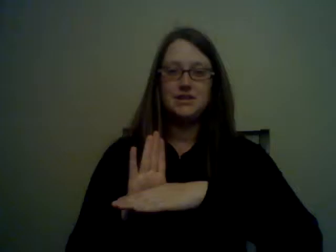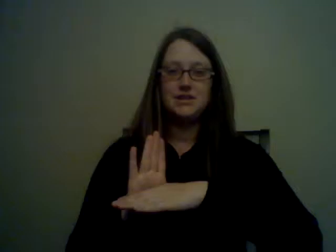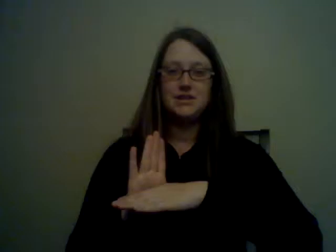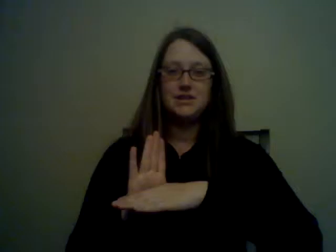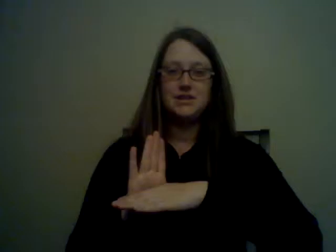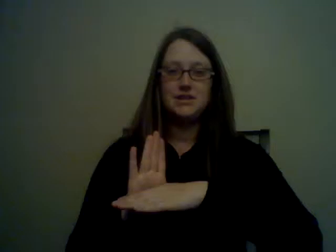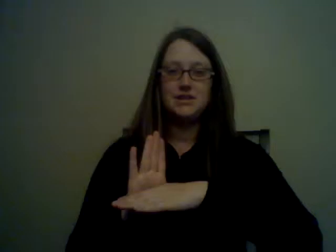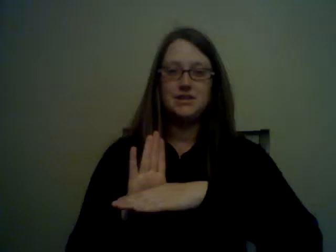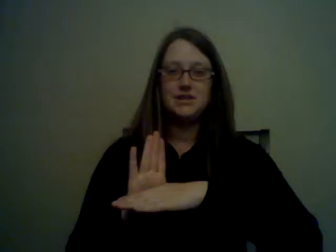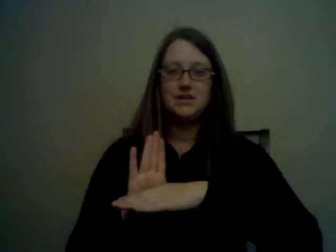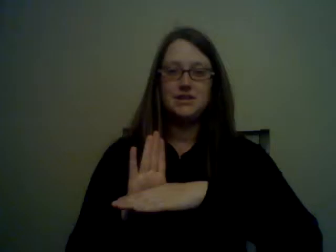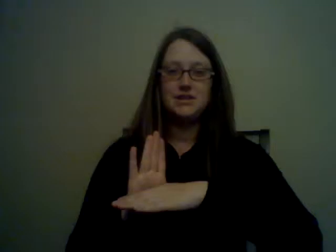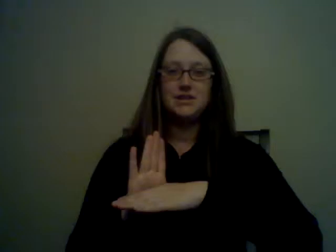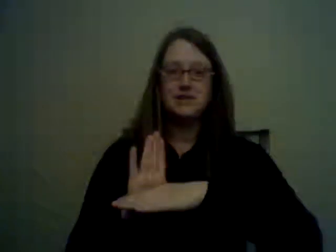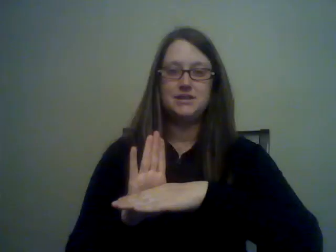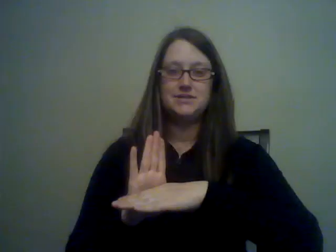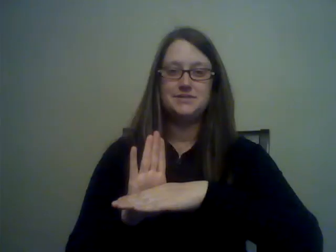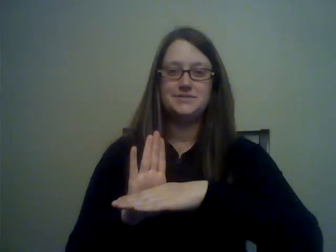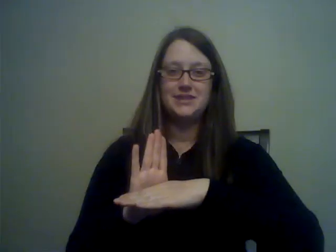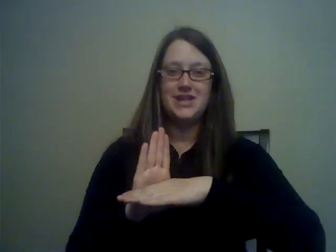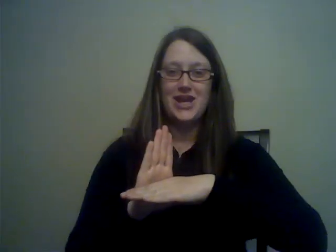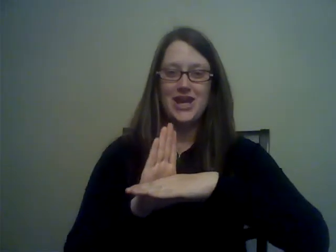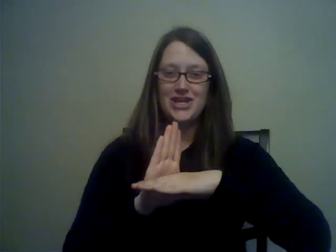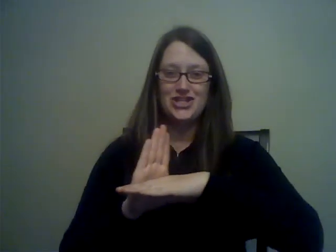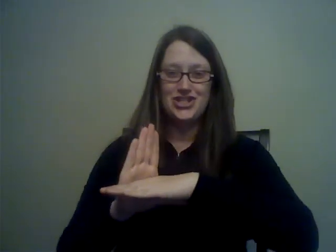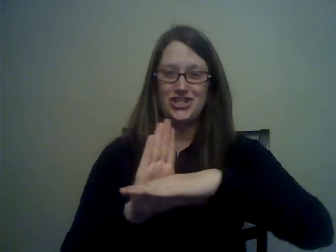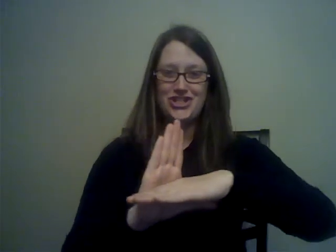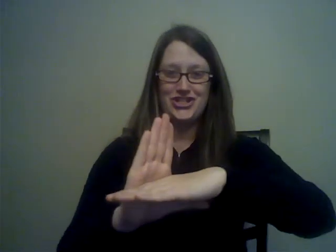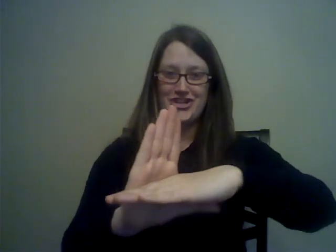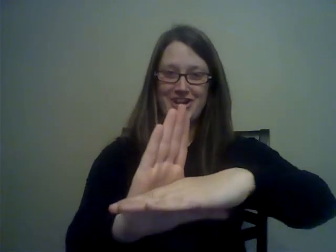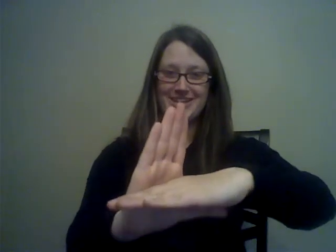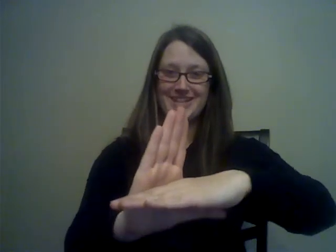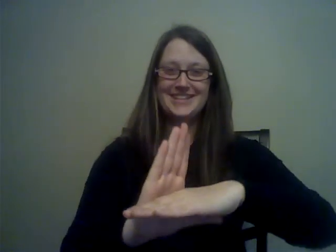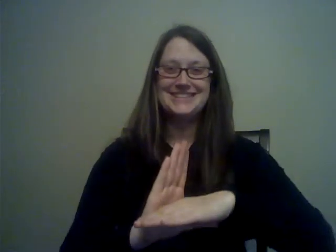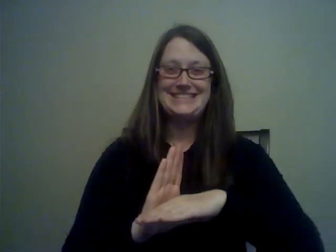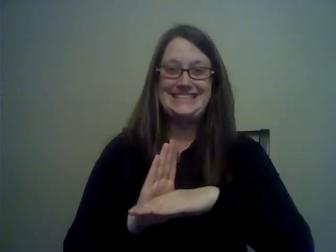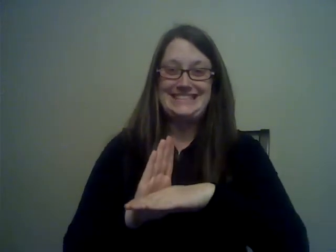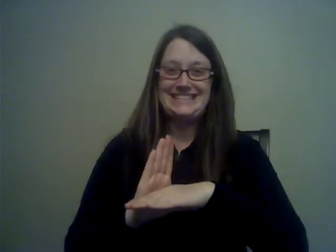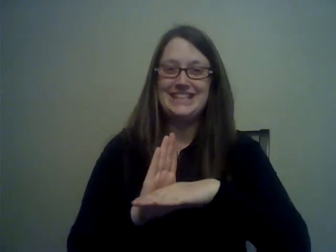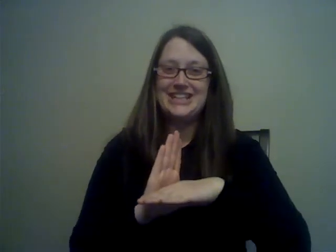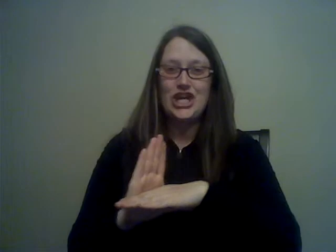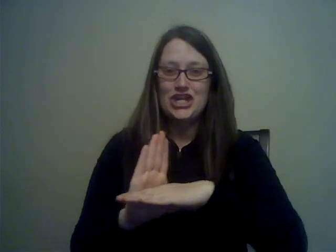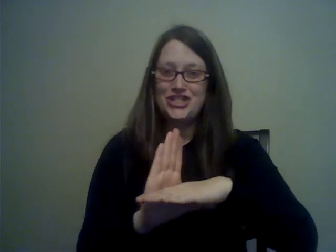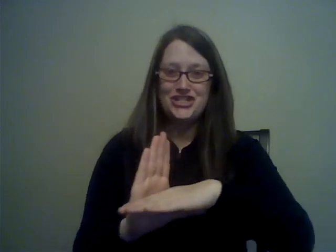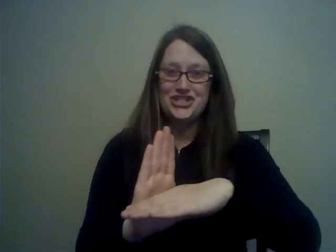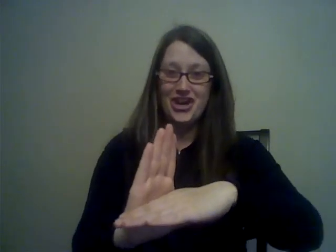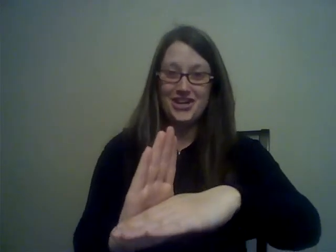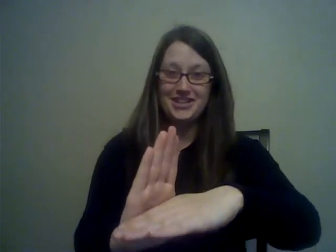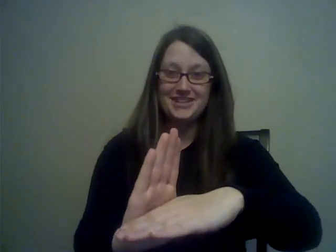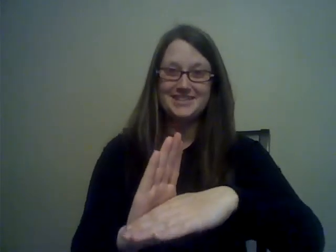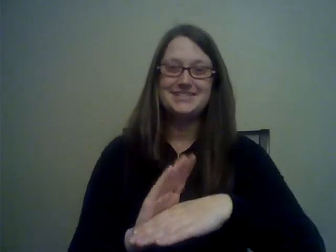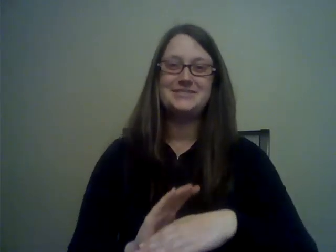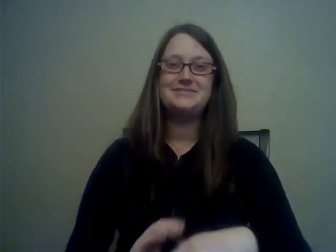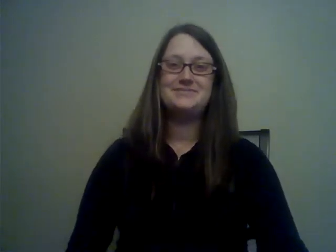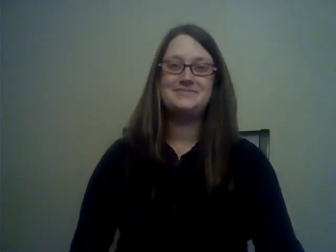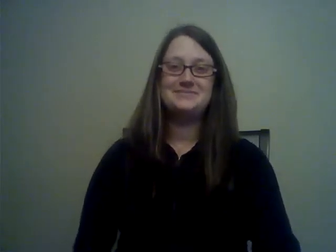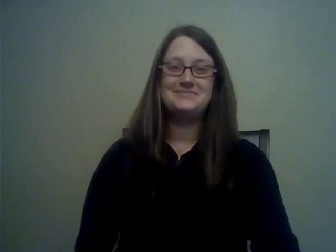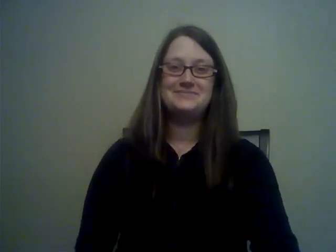Shark